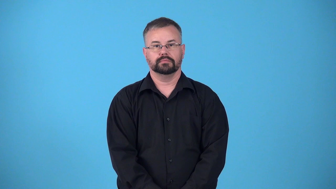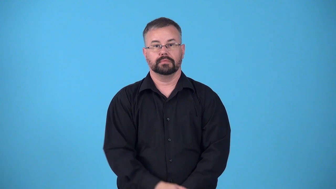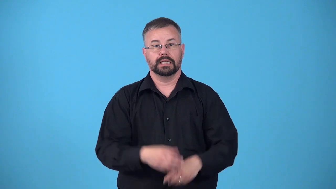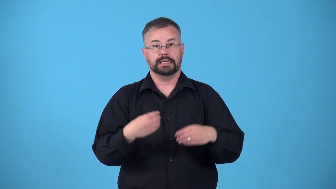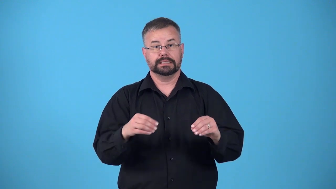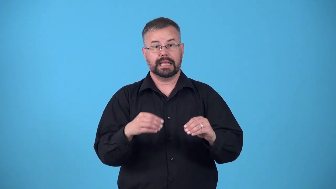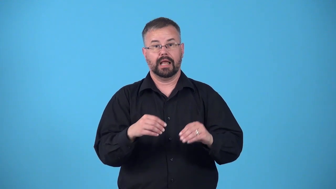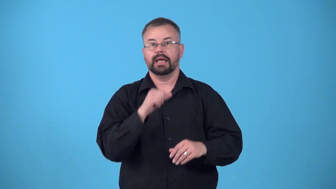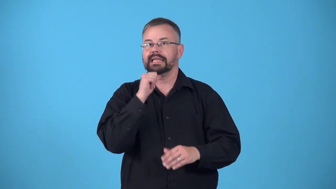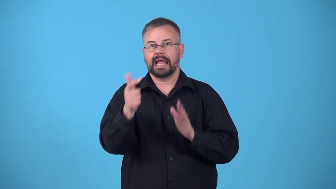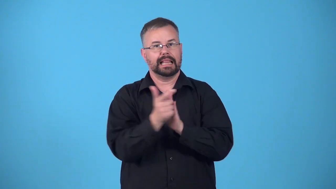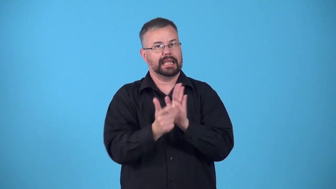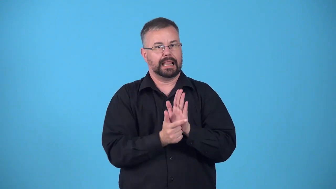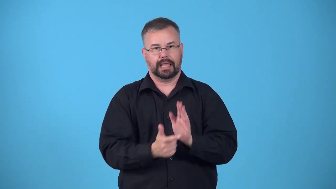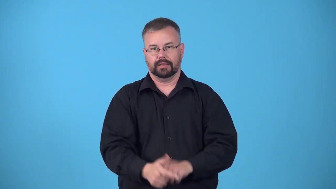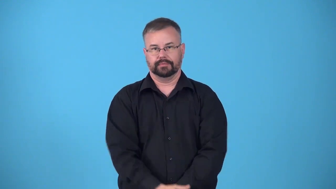traffic in